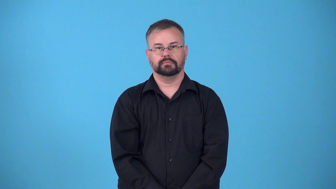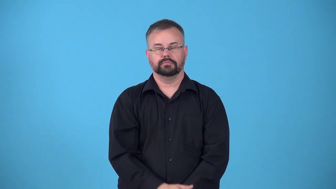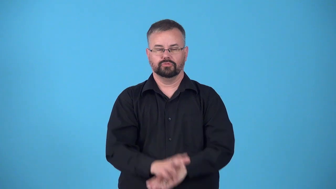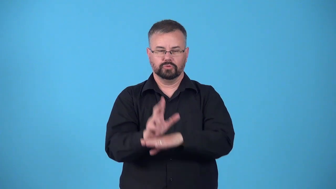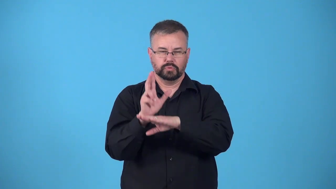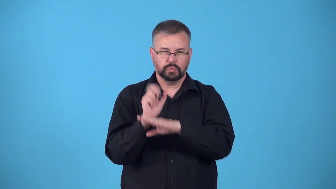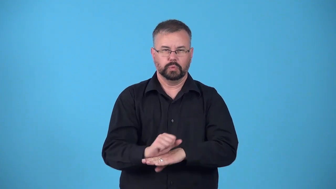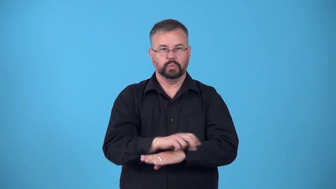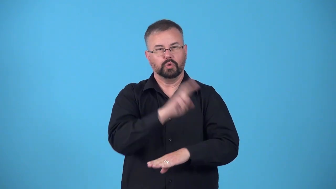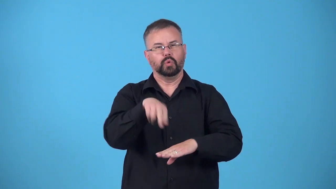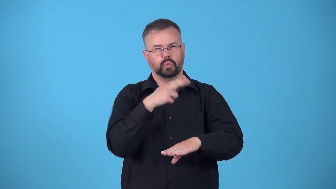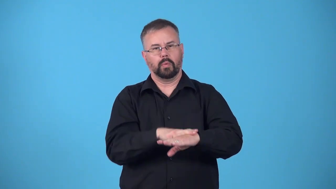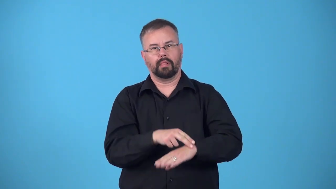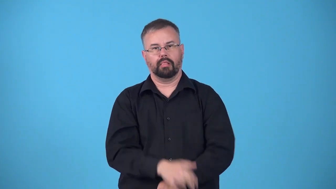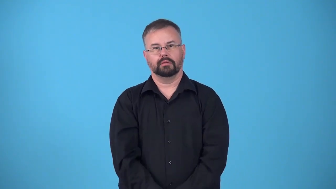used to